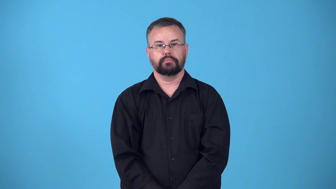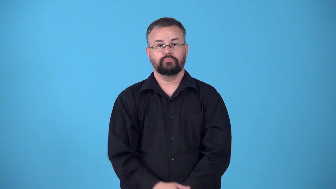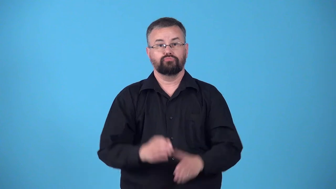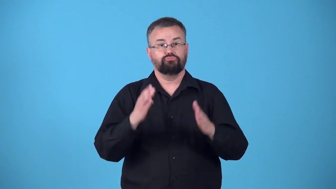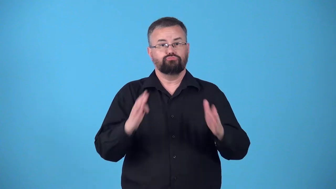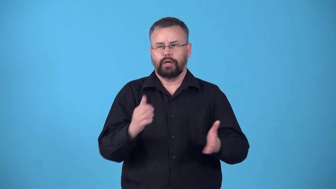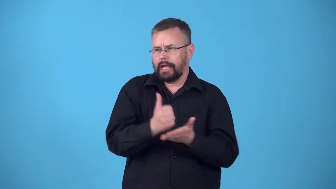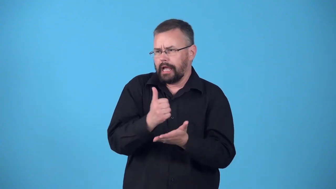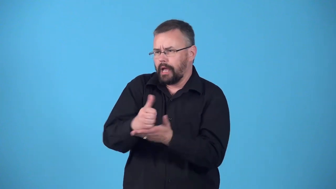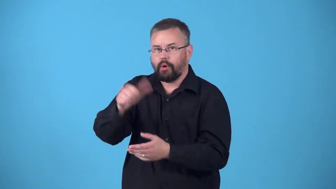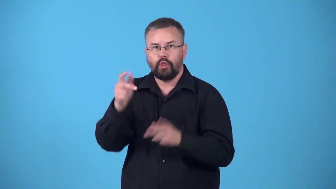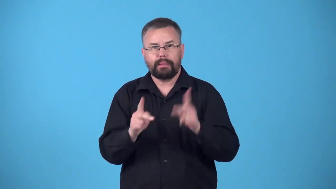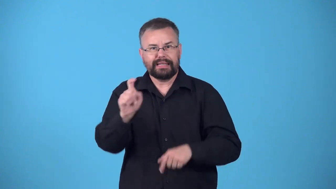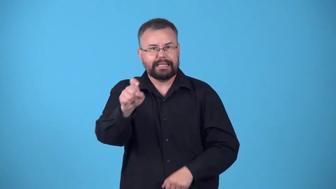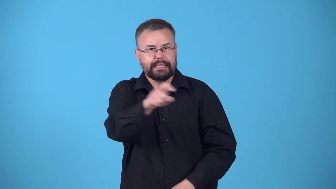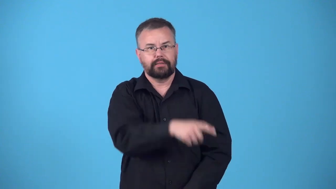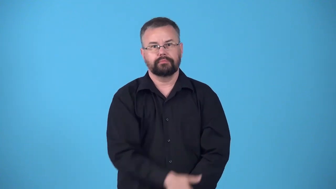good samaritan, samaritan